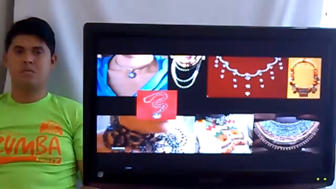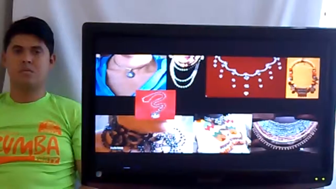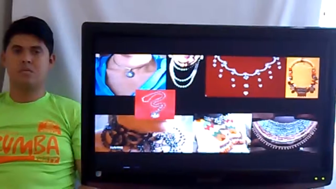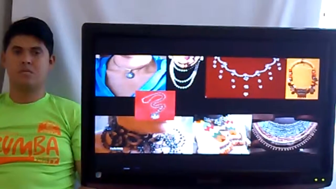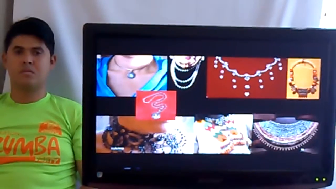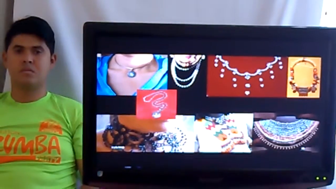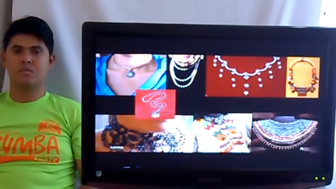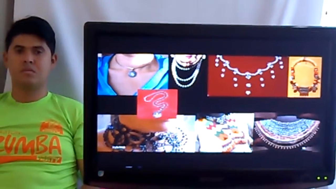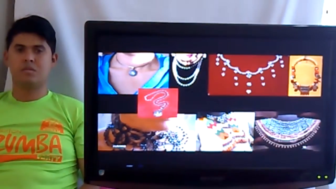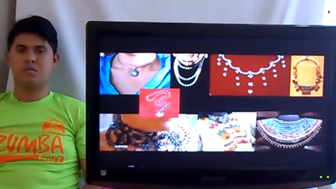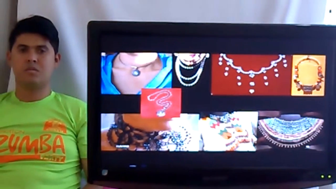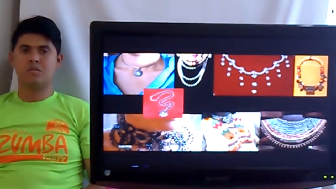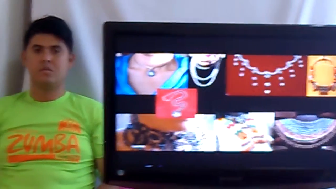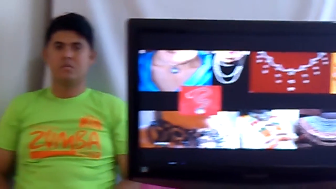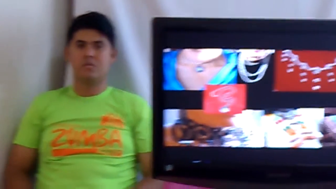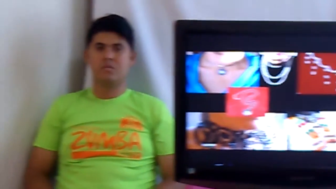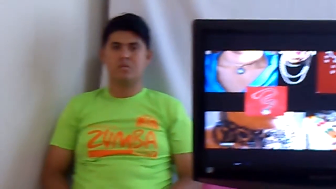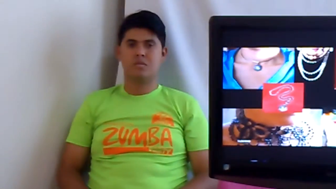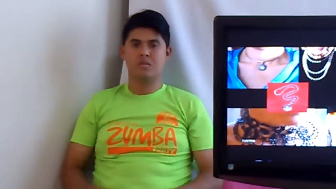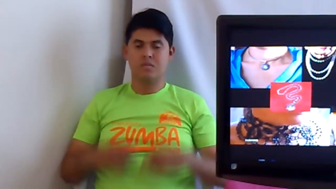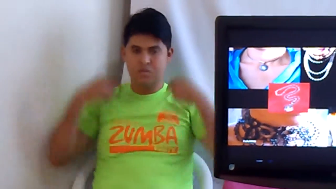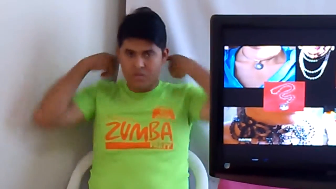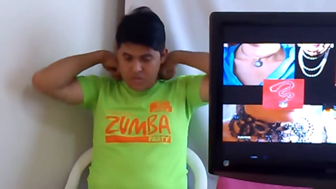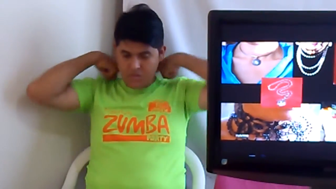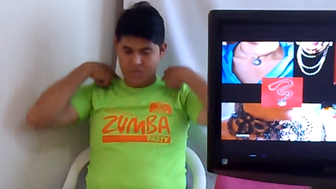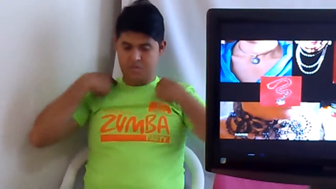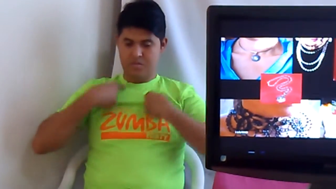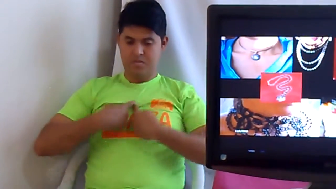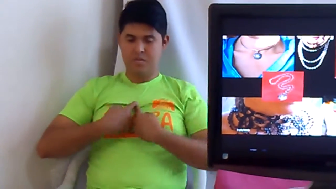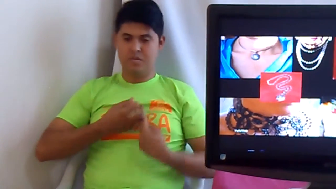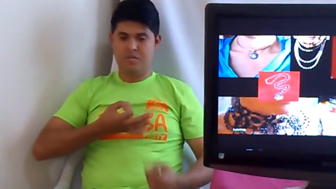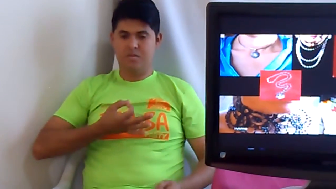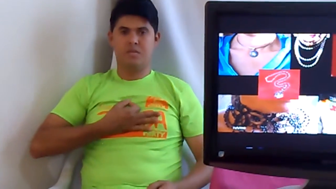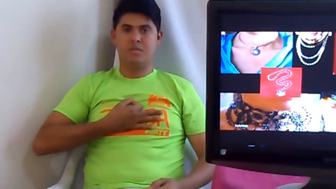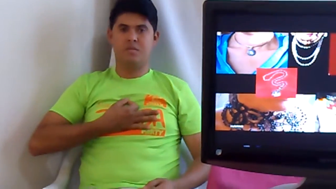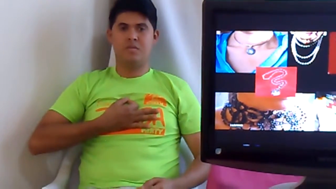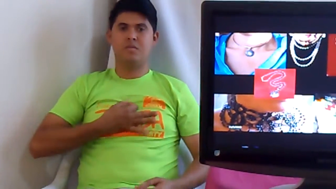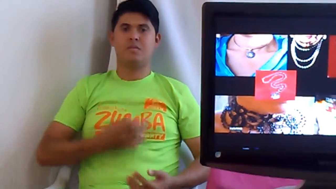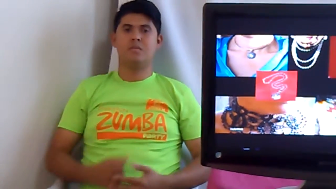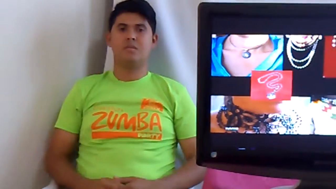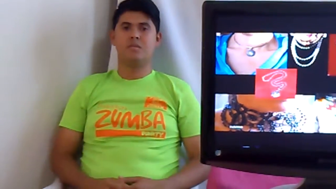necklace